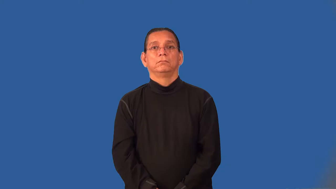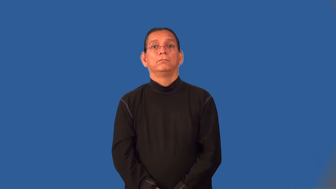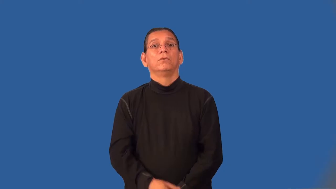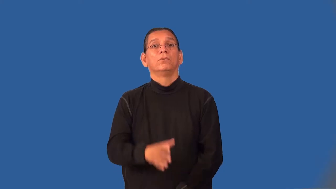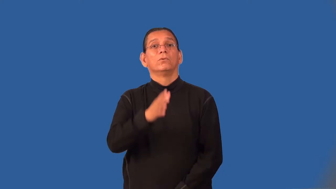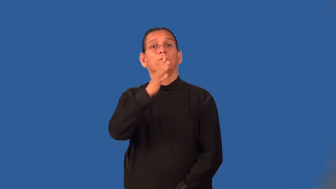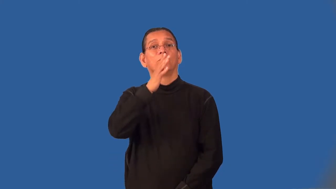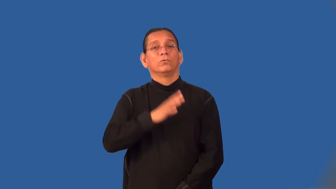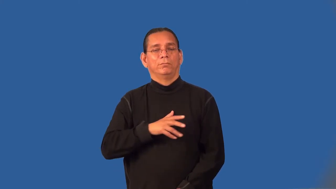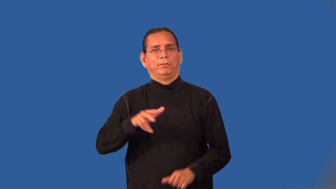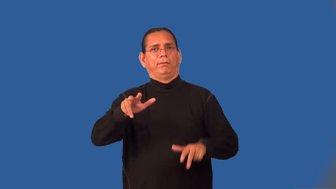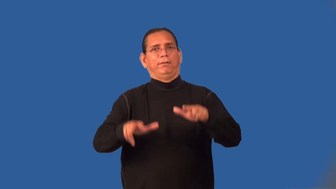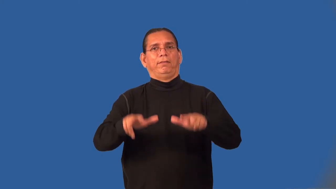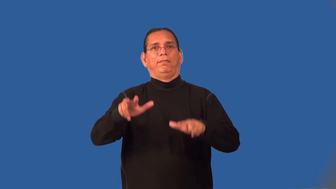laywoman